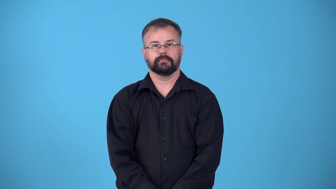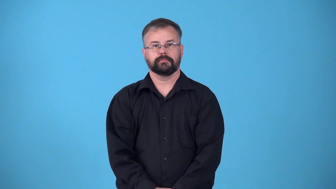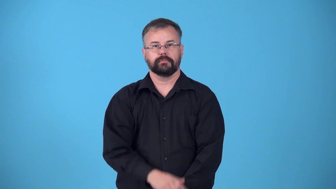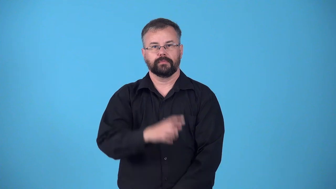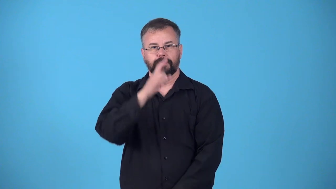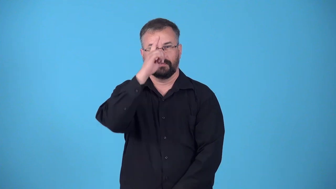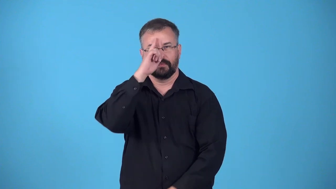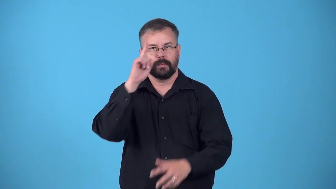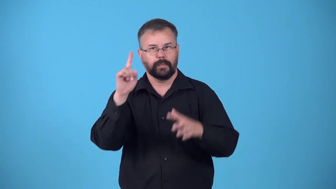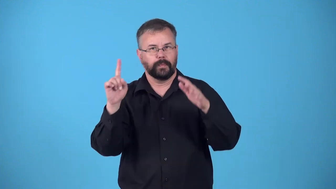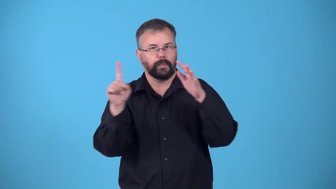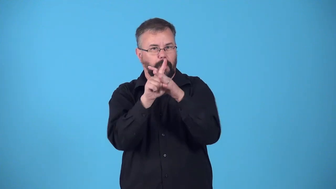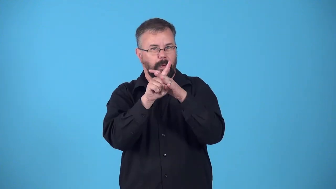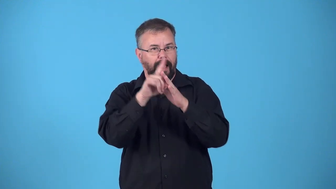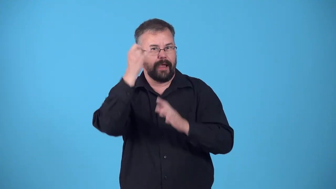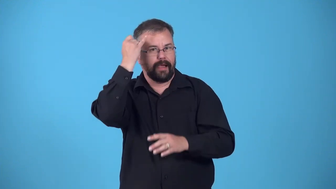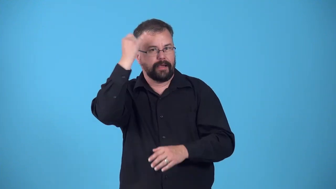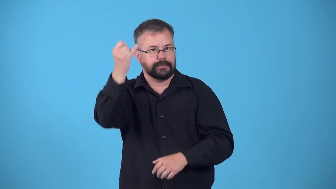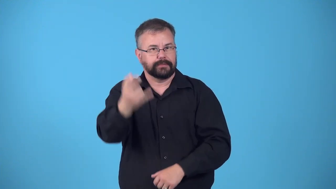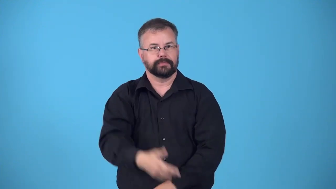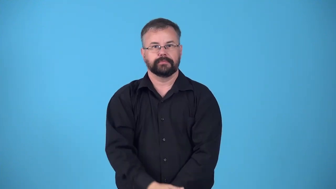flash